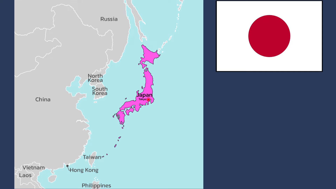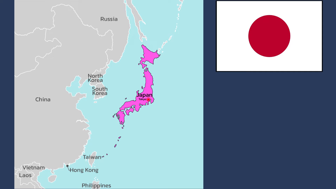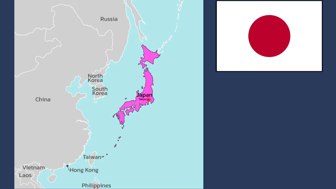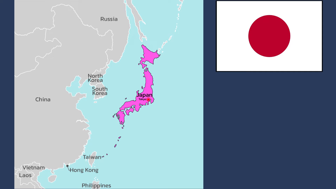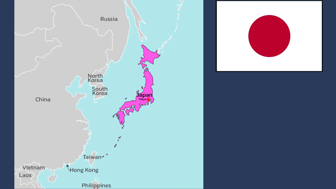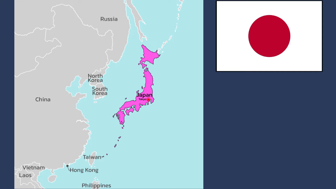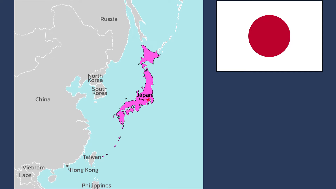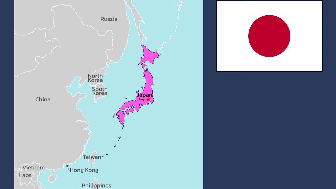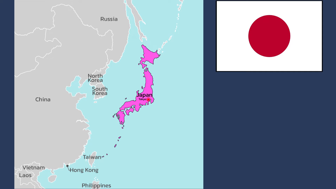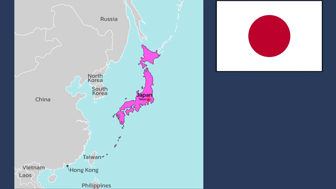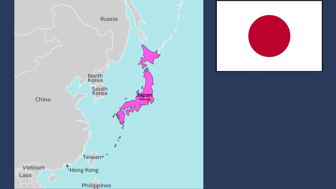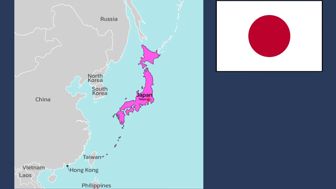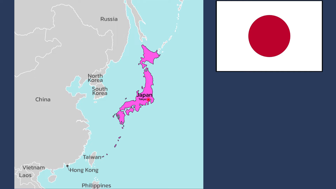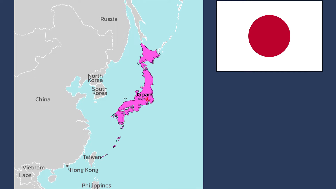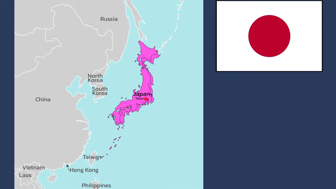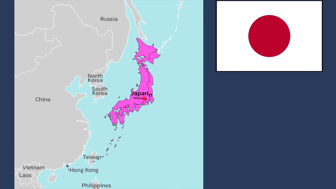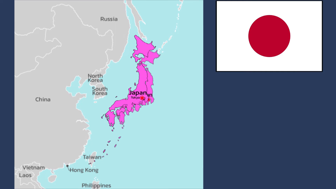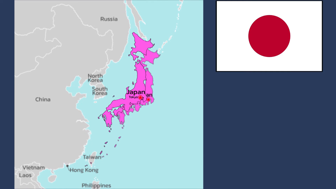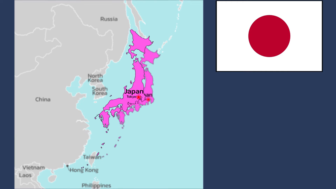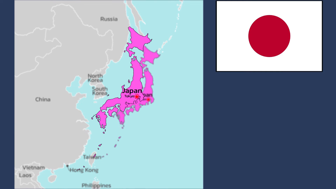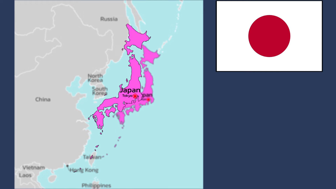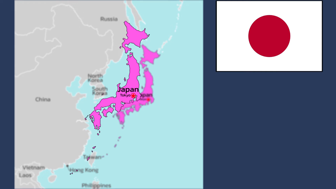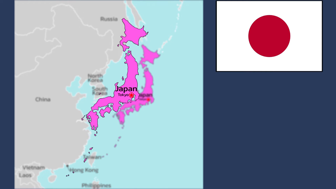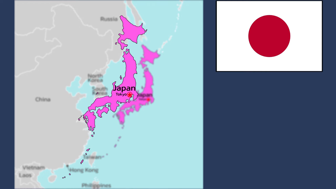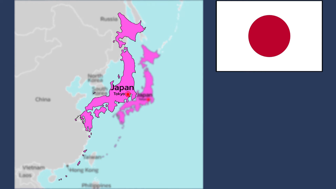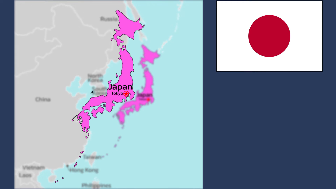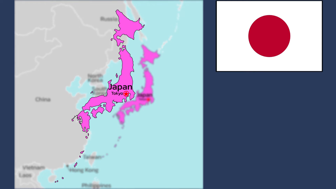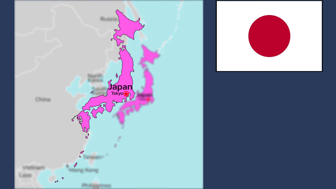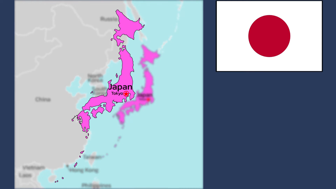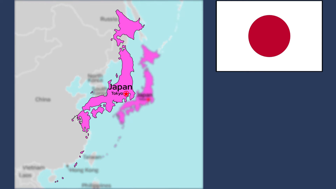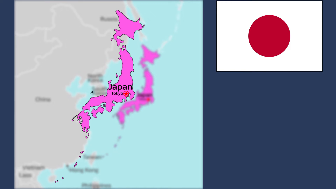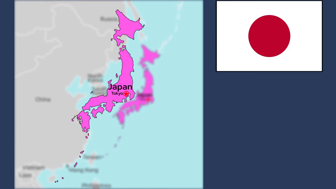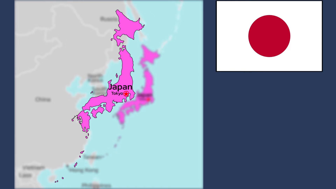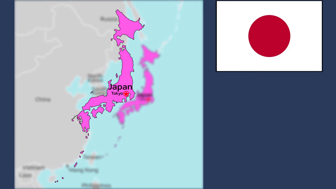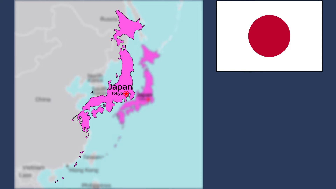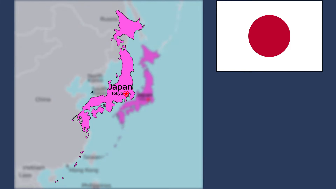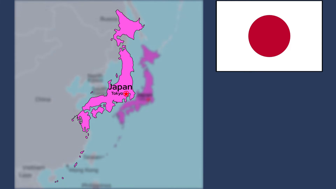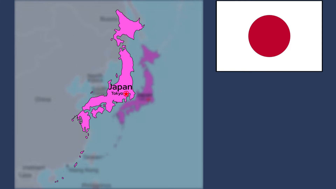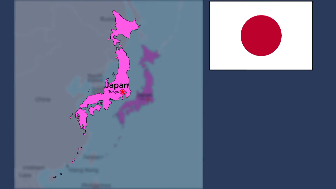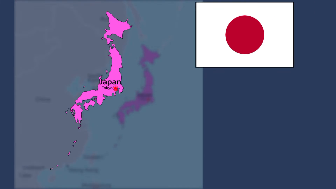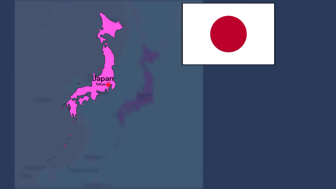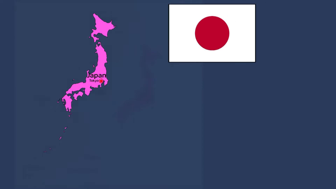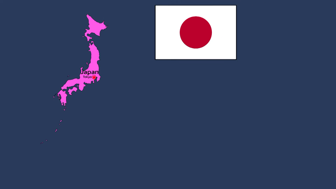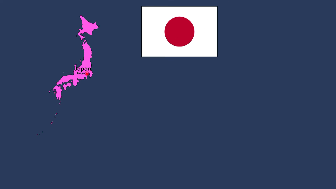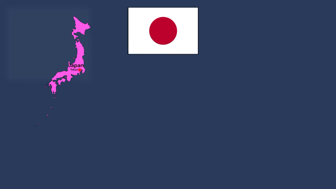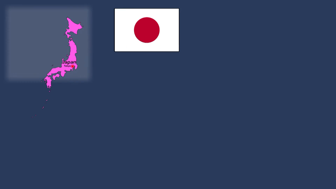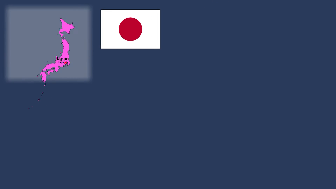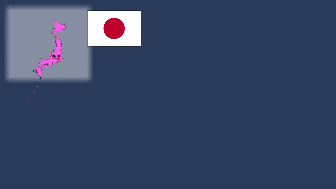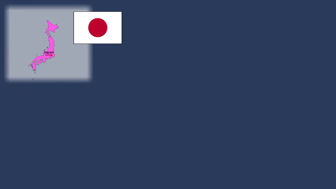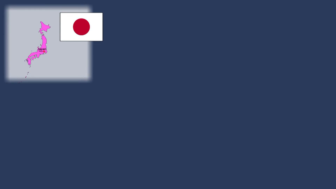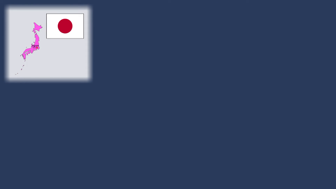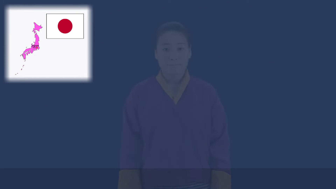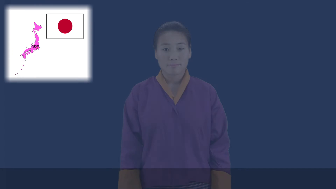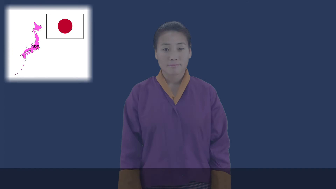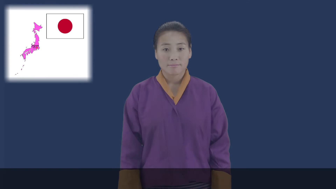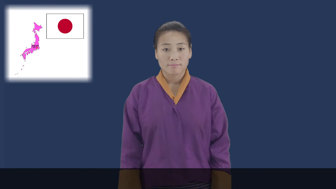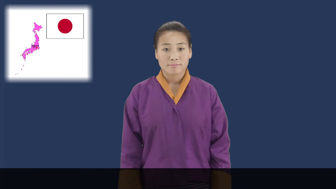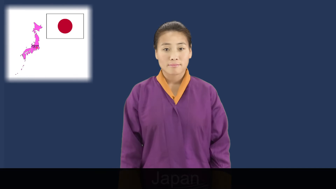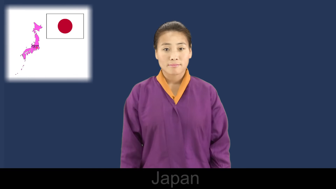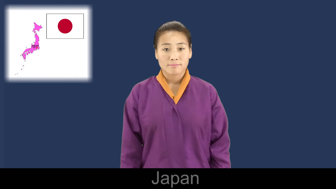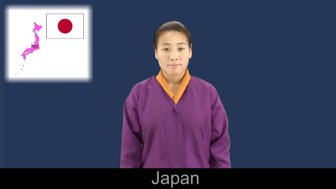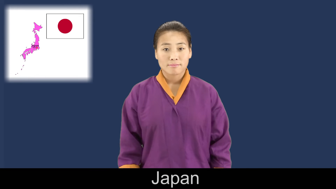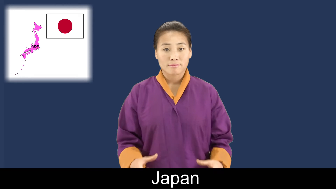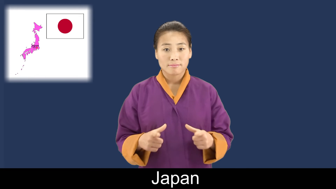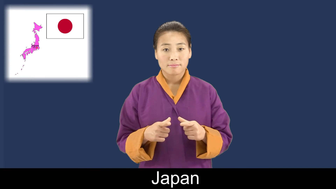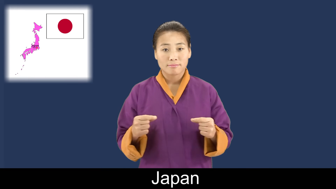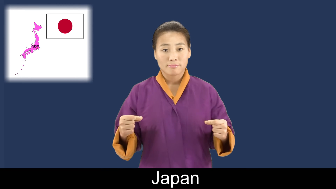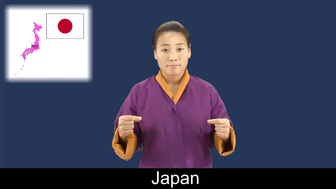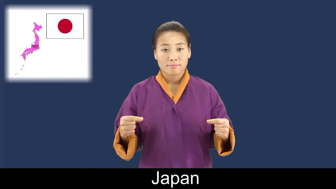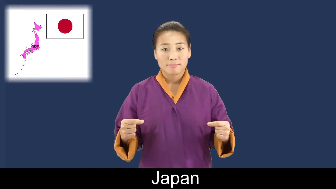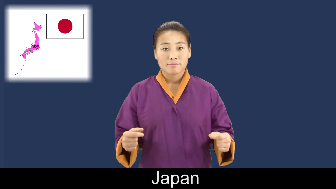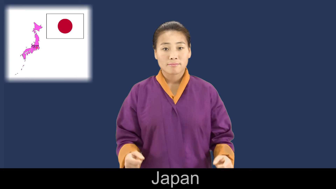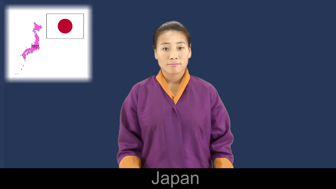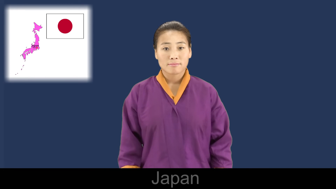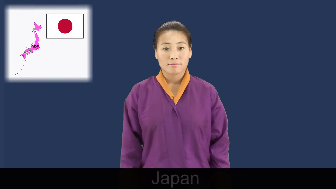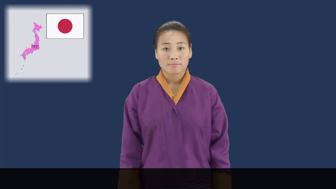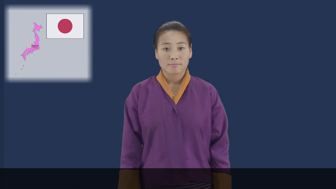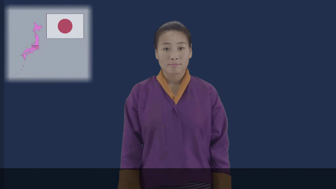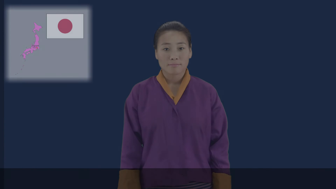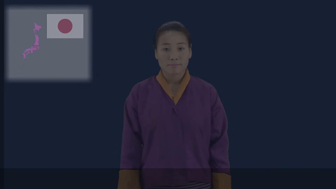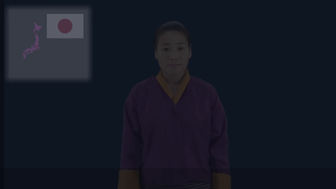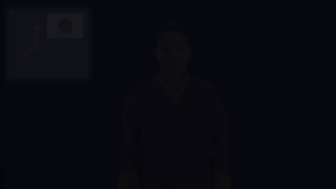Japan